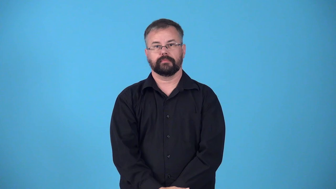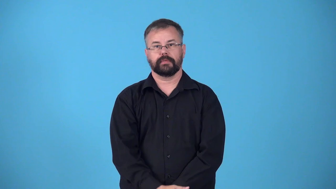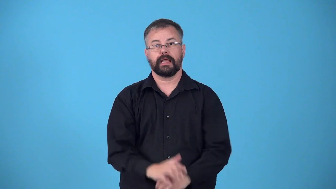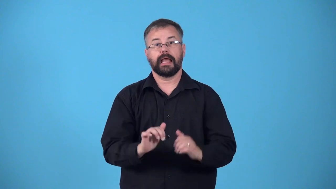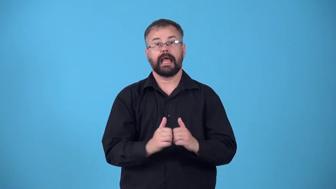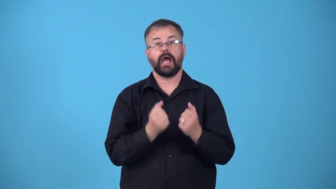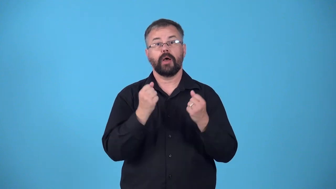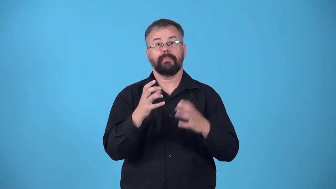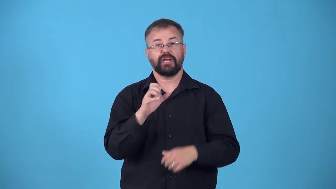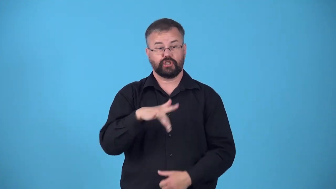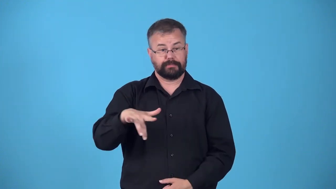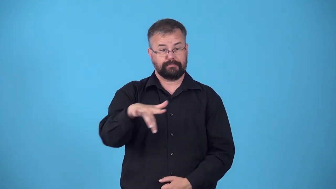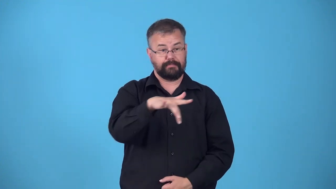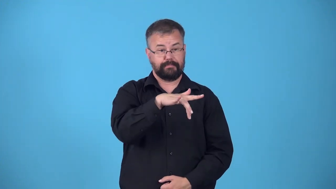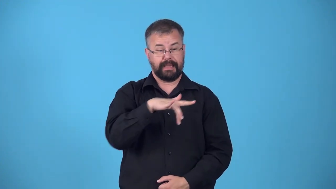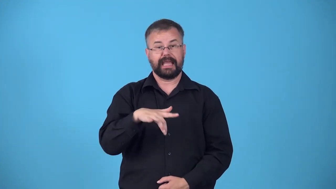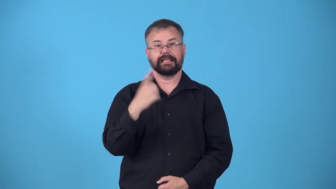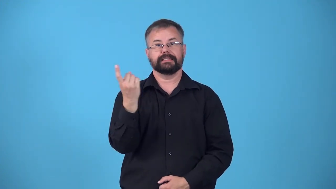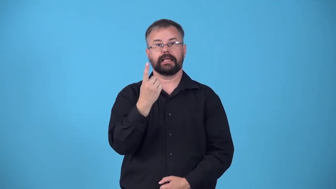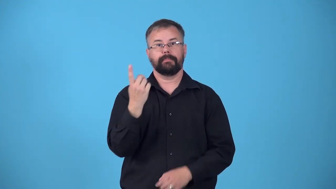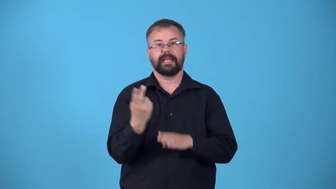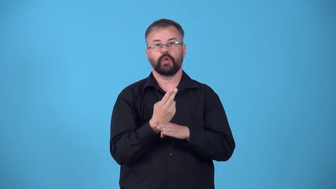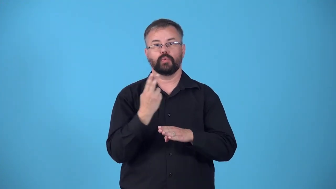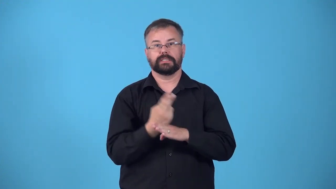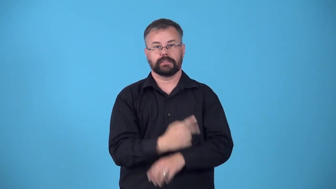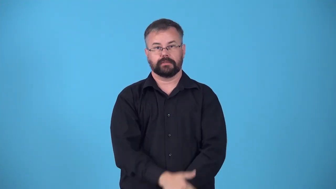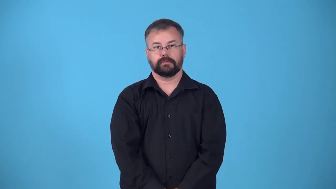footprint